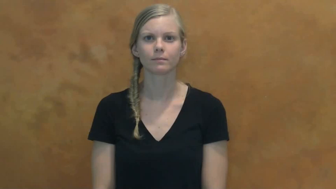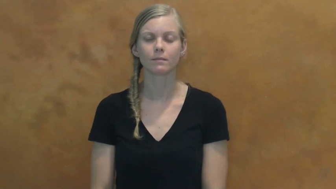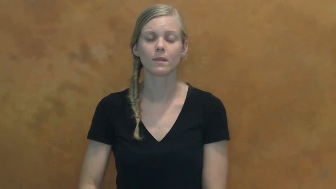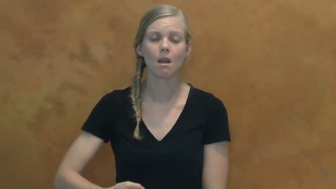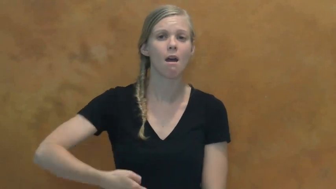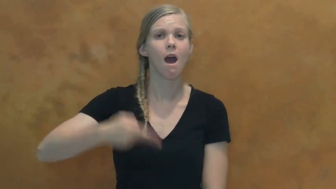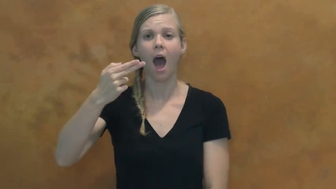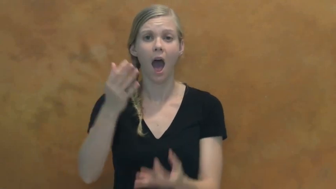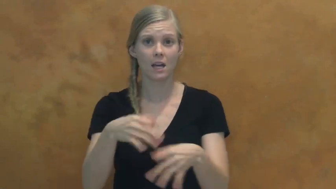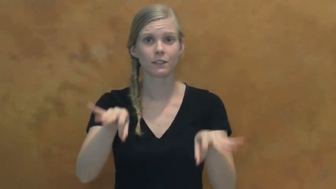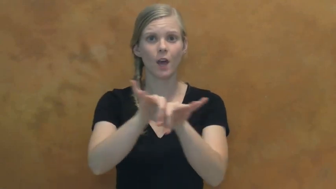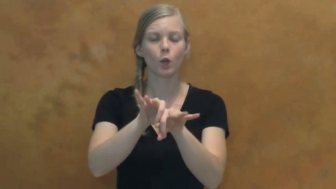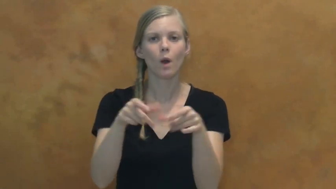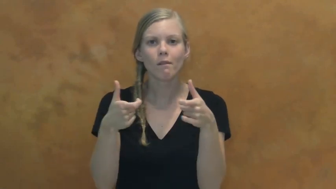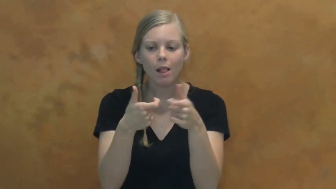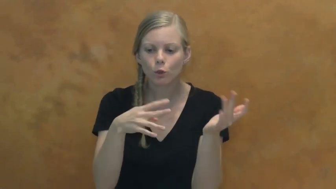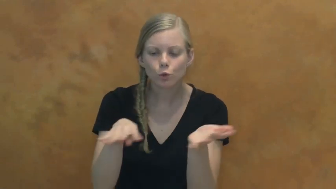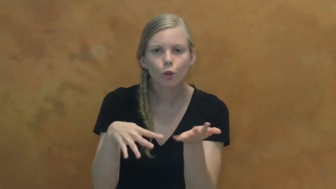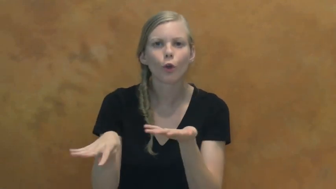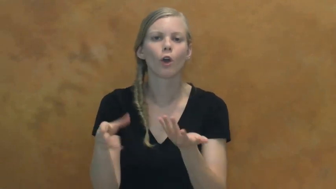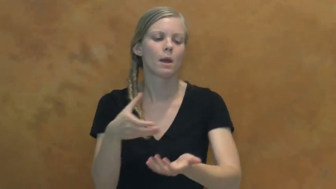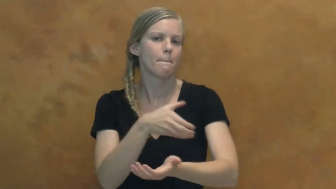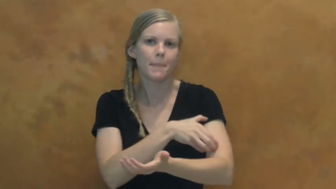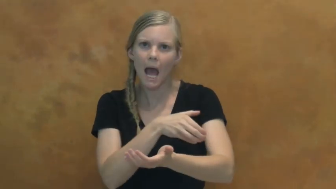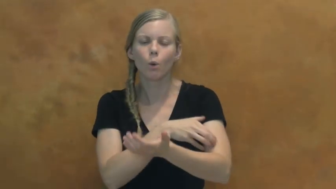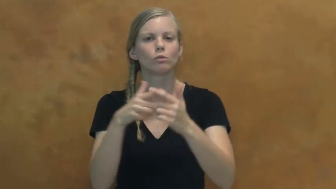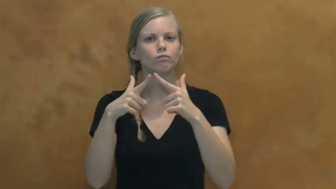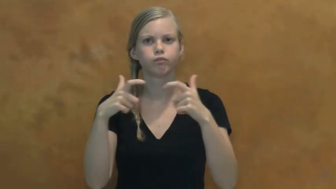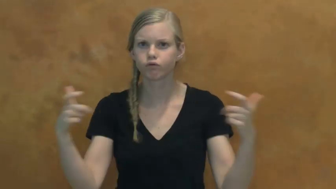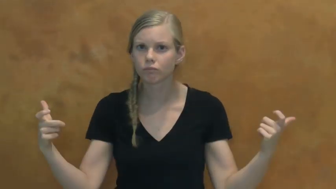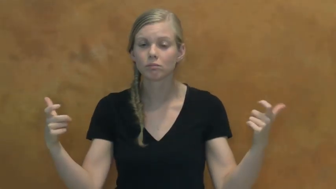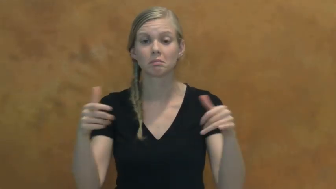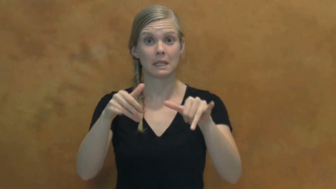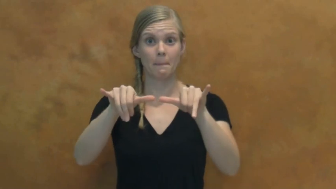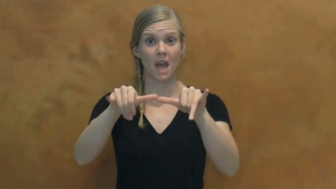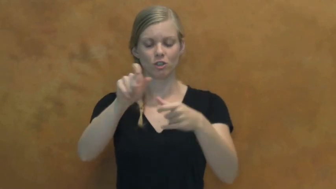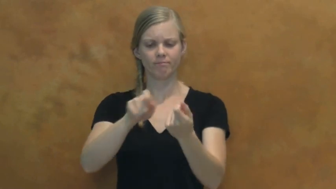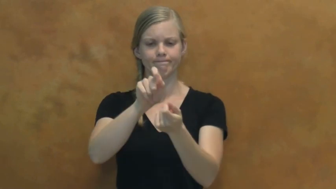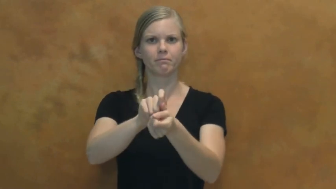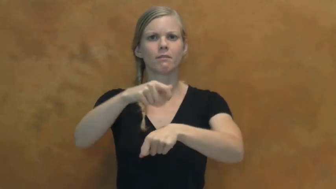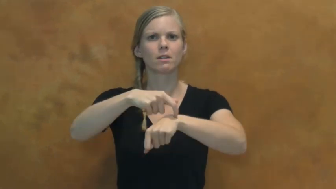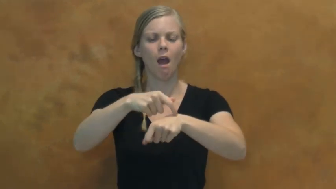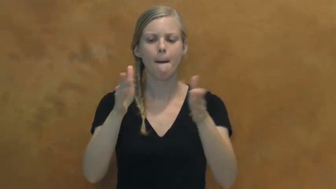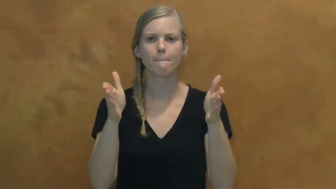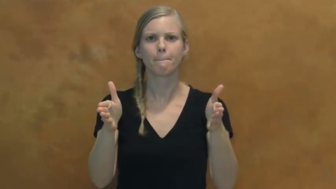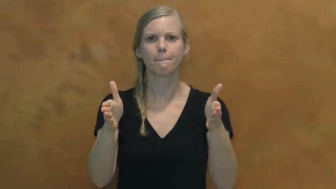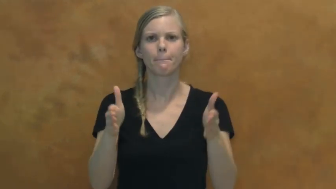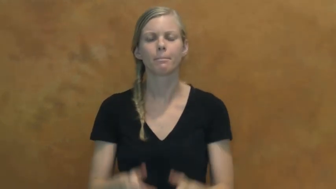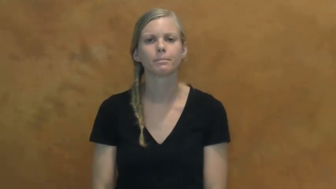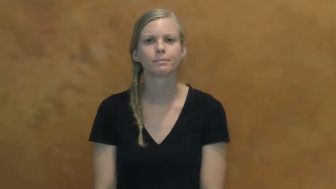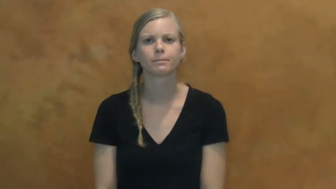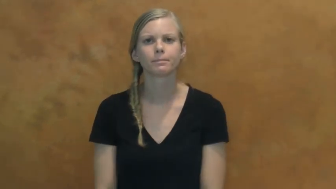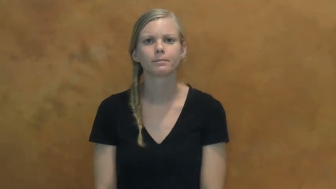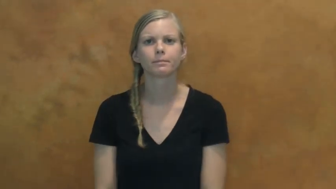peak value